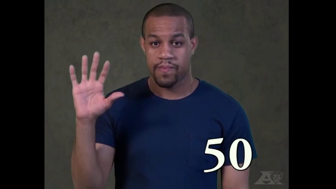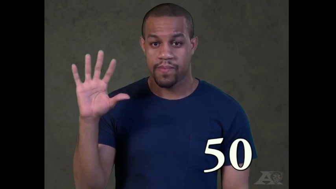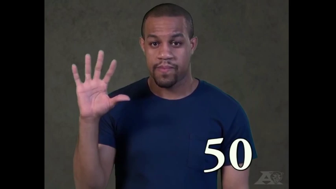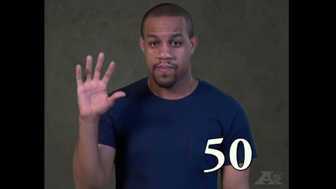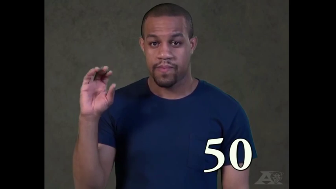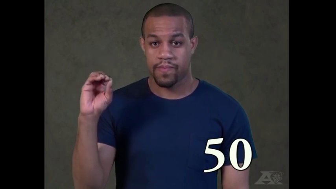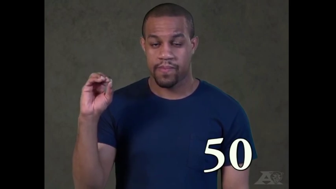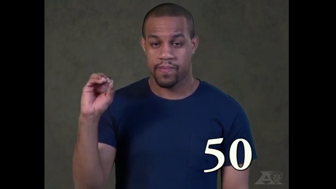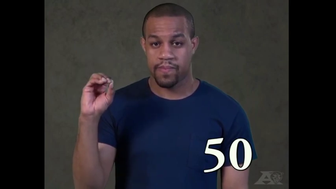fifty